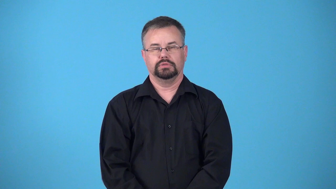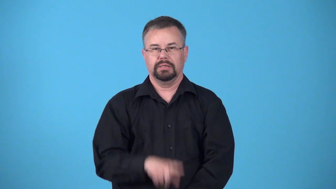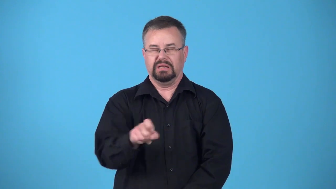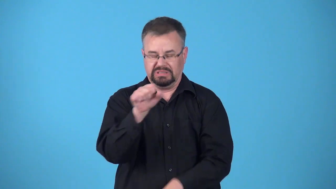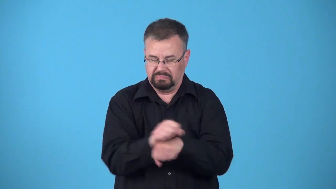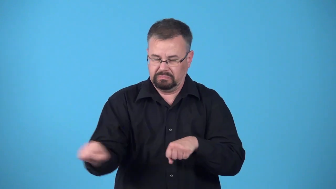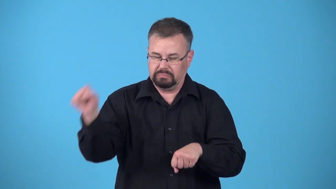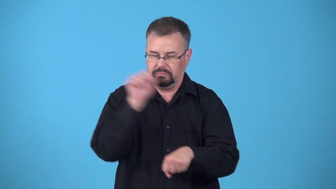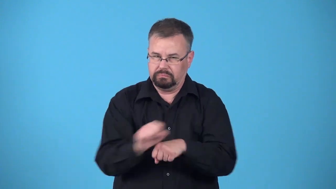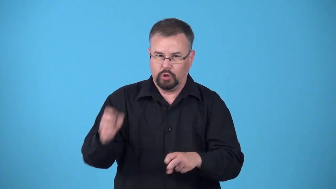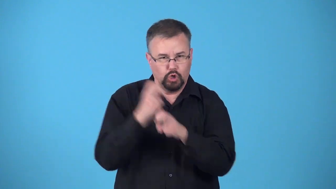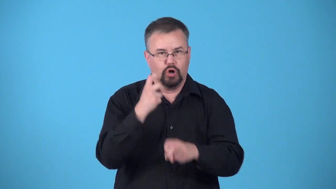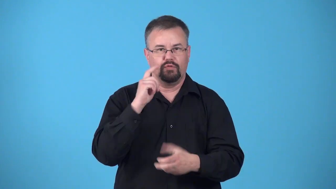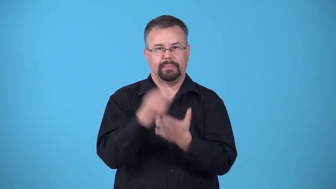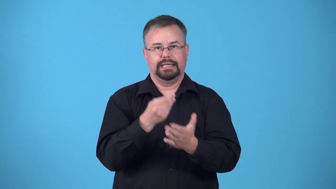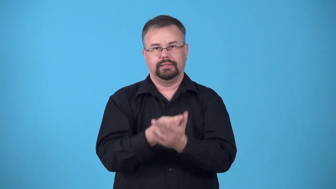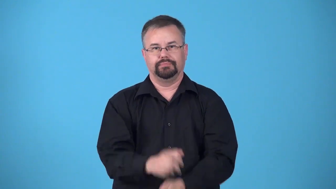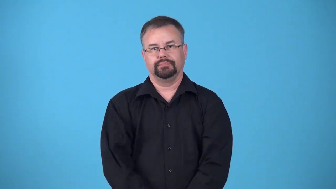money doesn't grow on trees